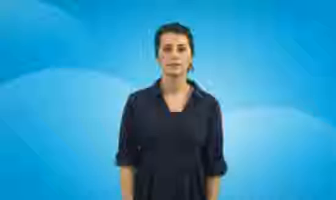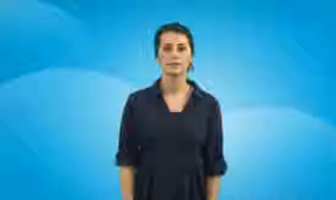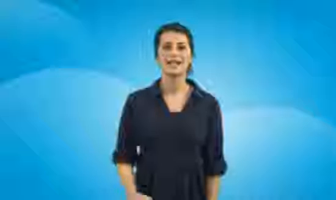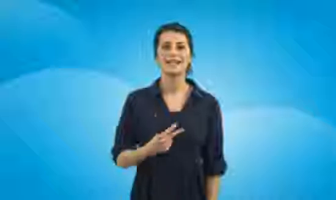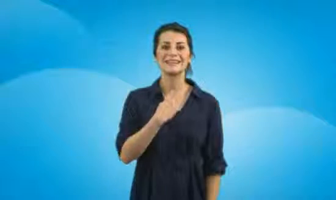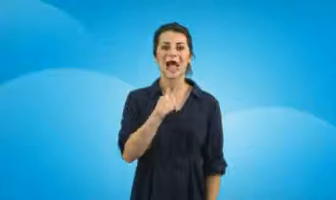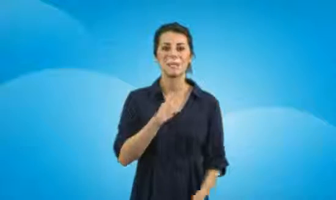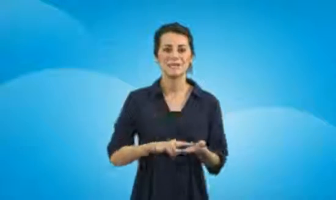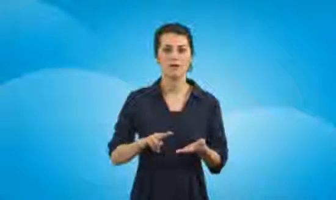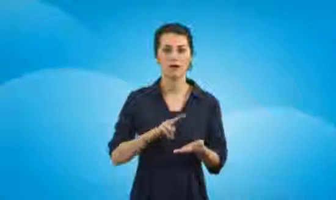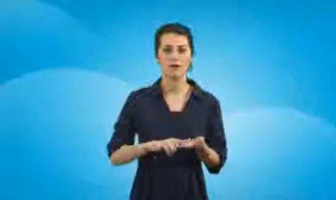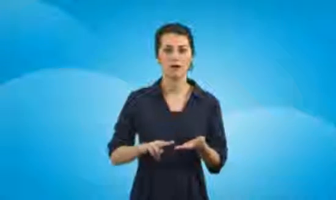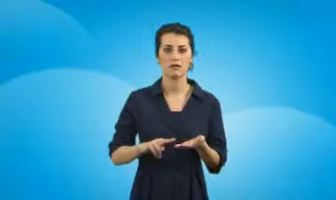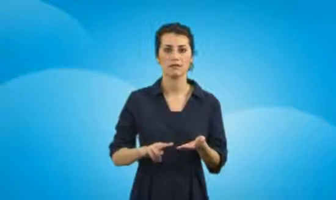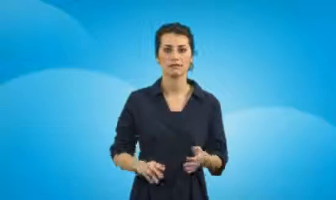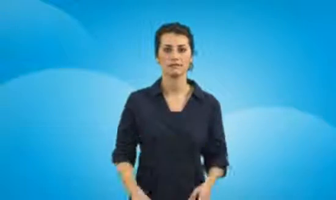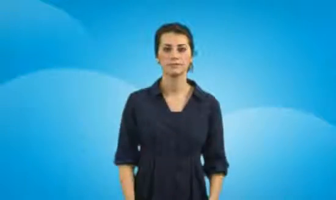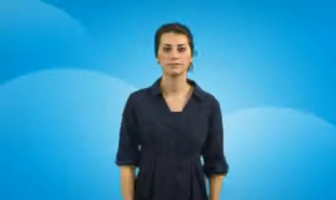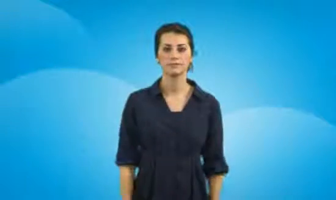Guardianship Office